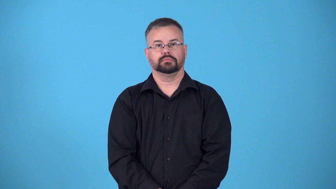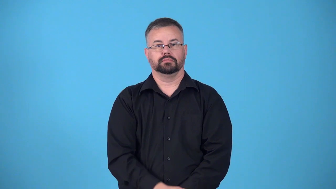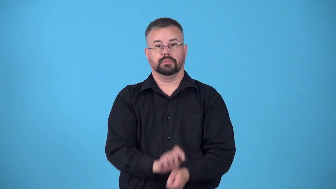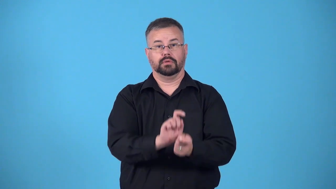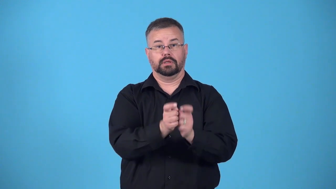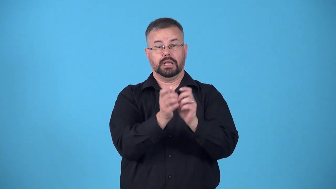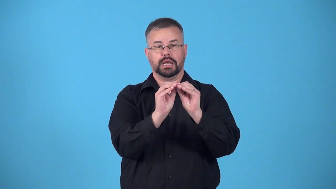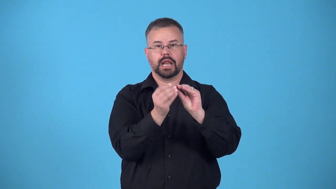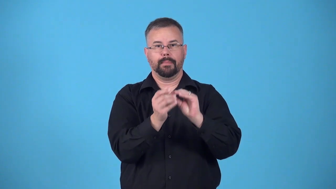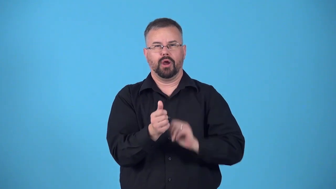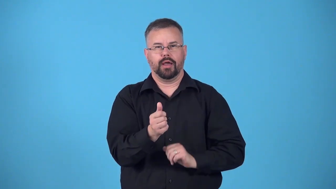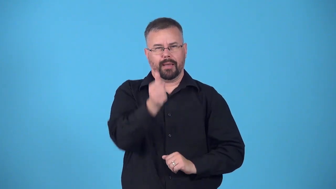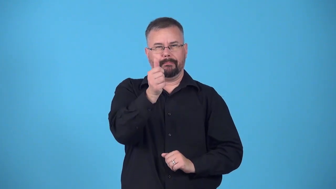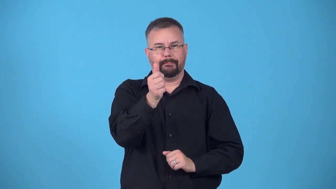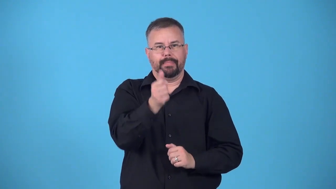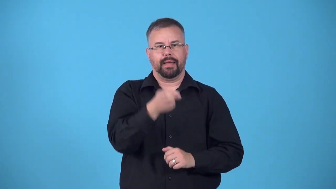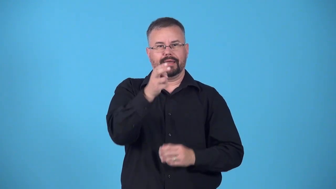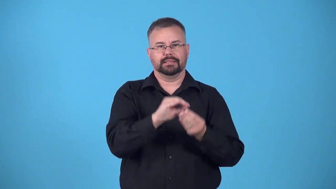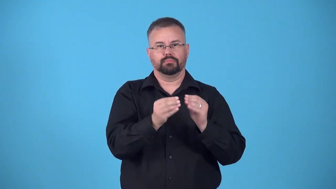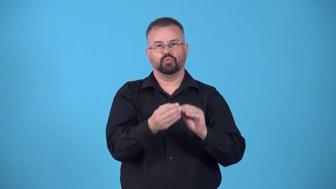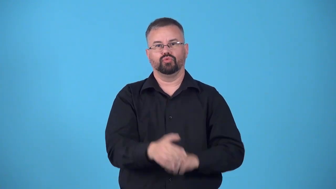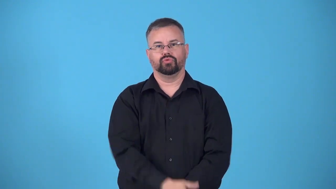round up a number